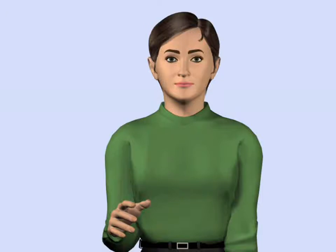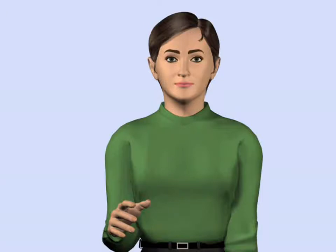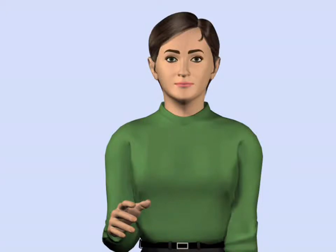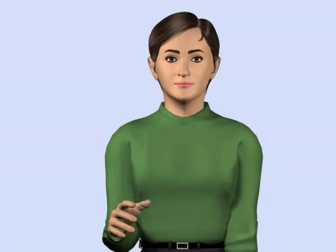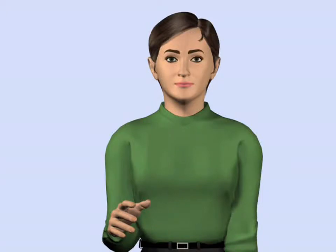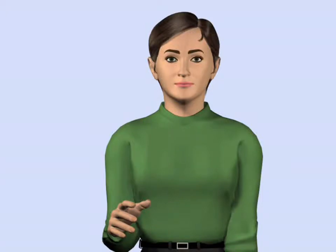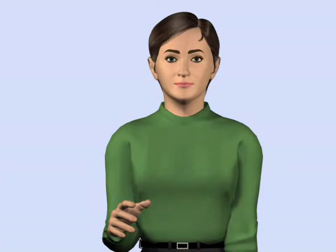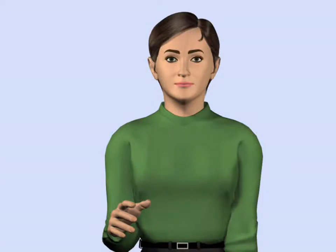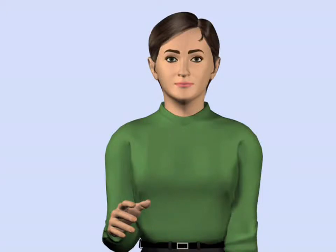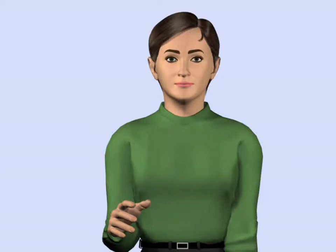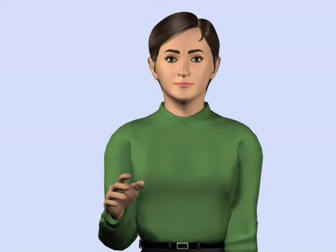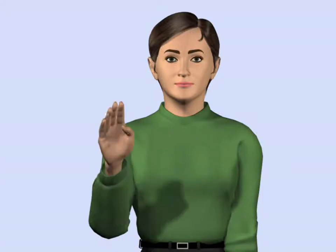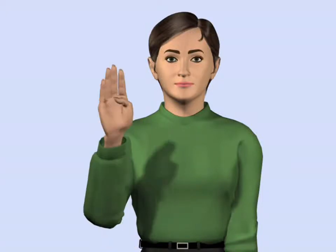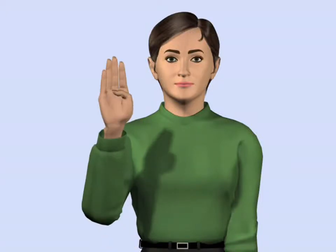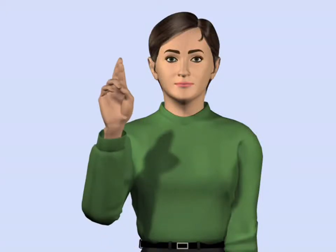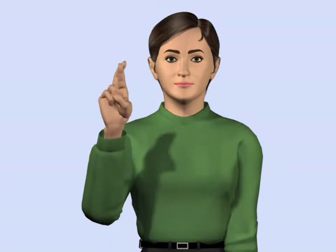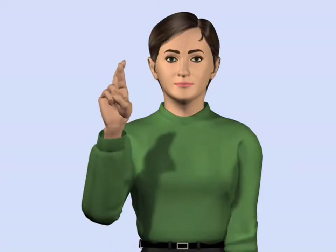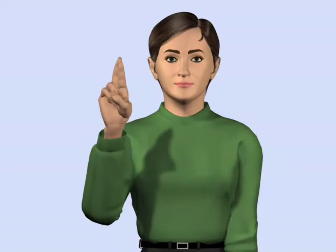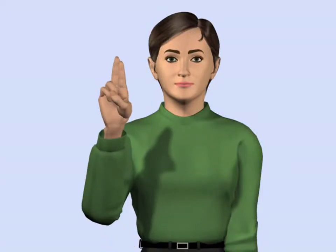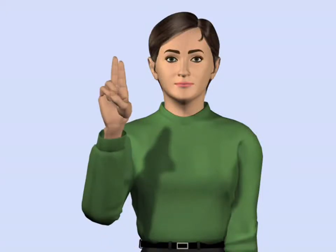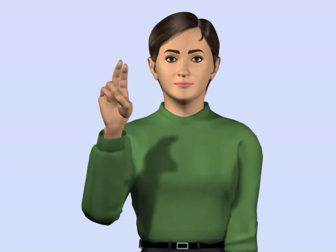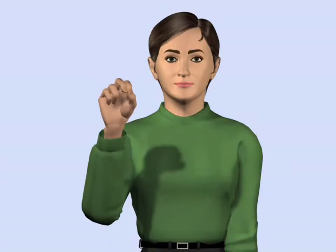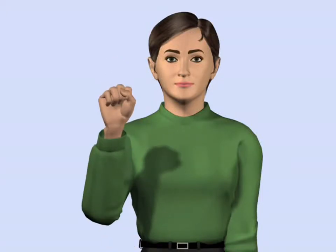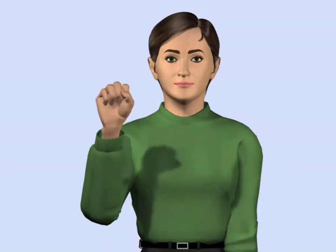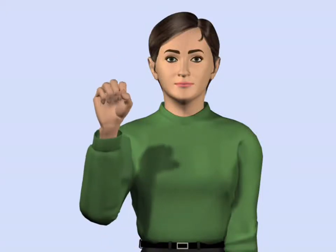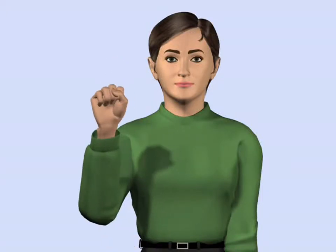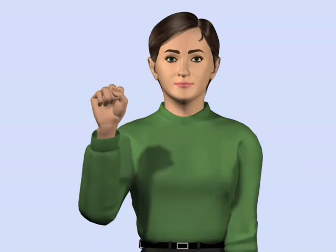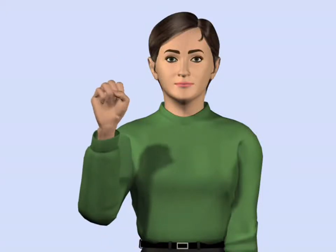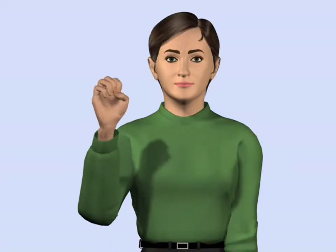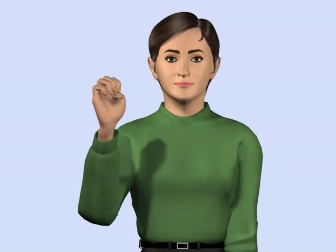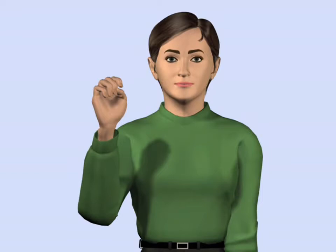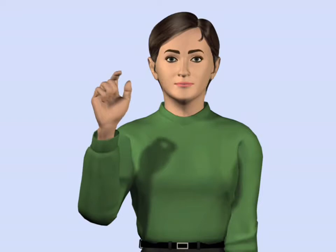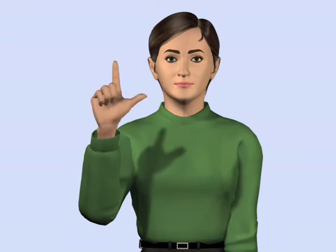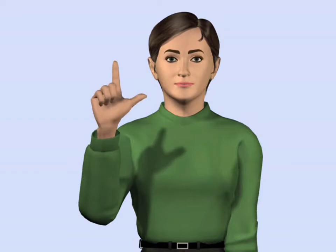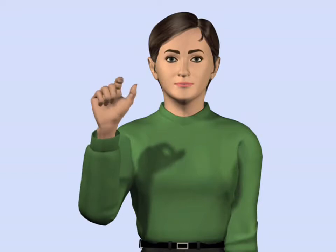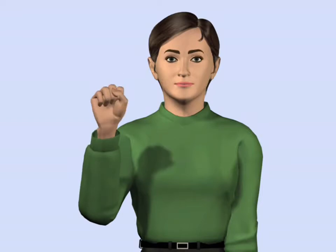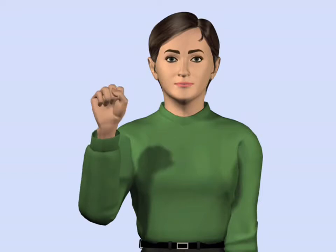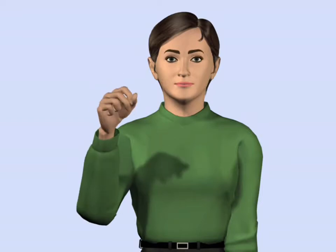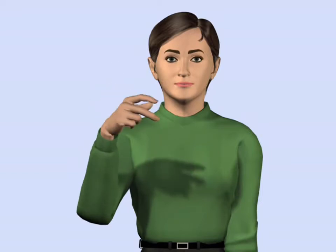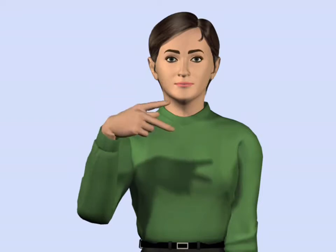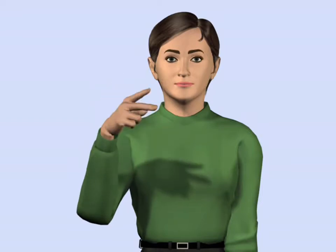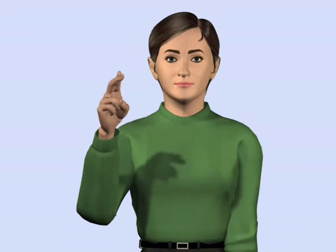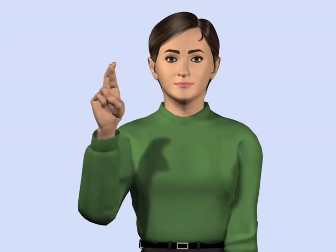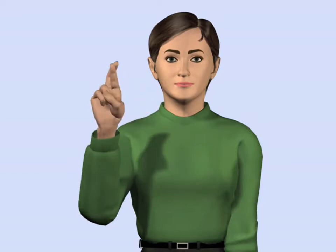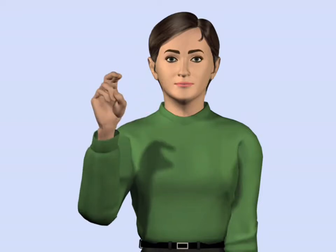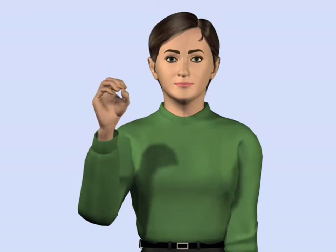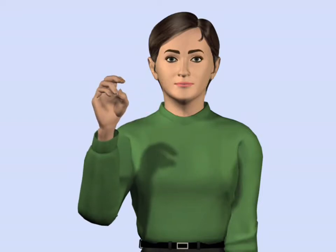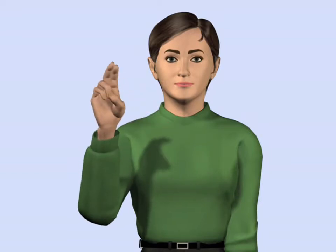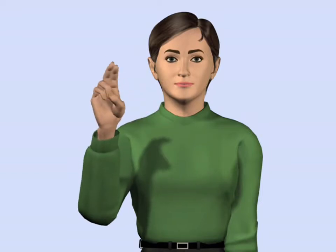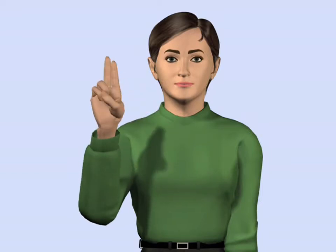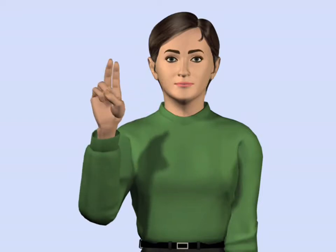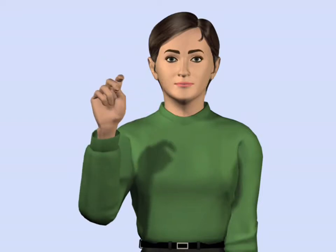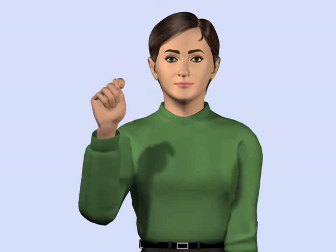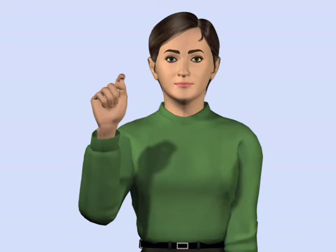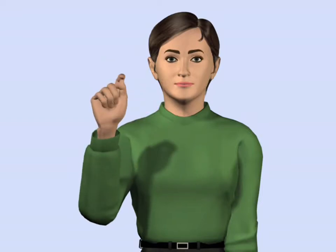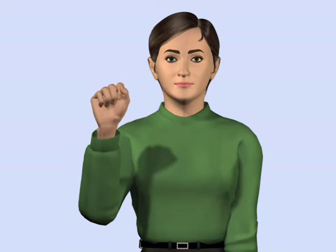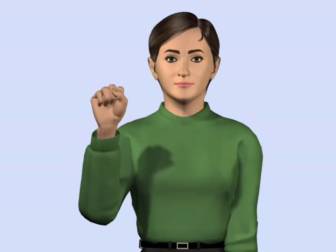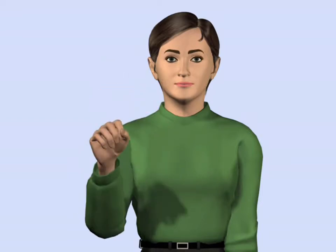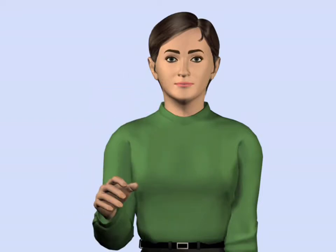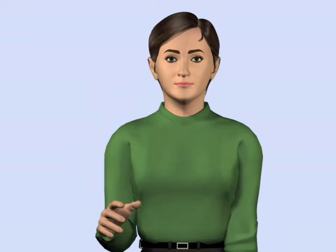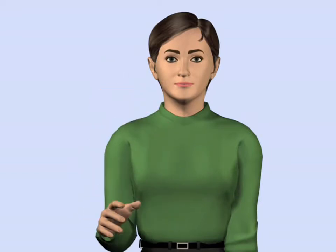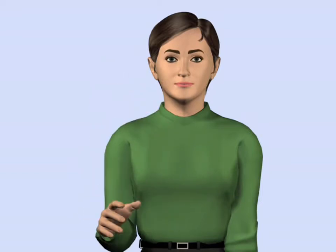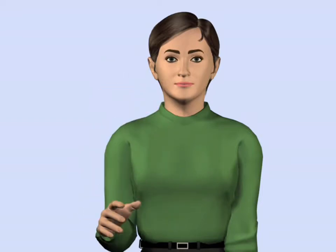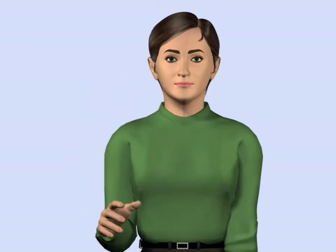brussel sprouts